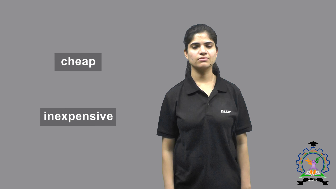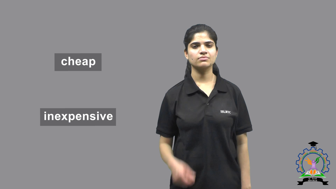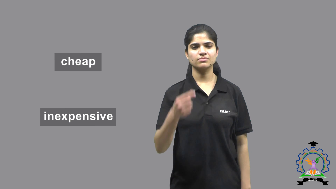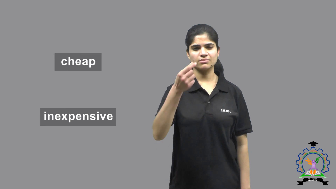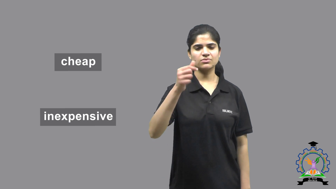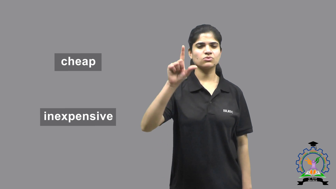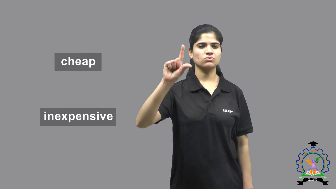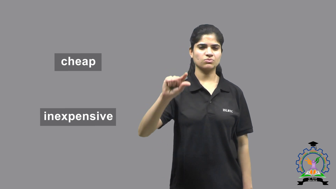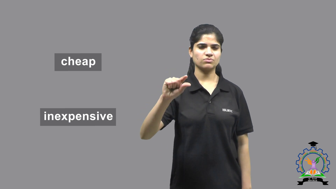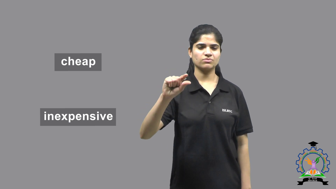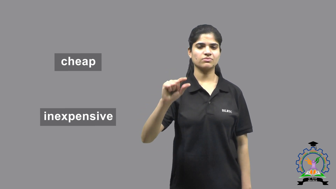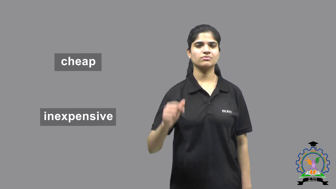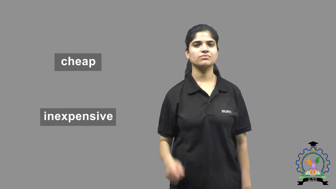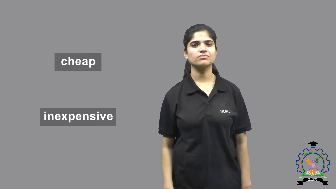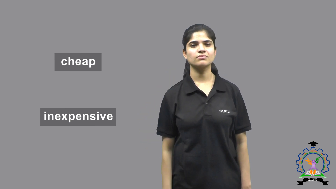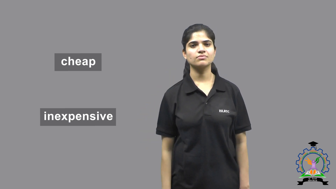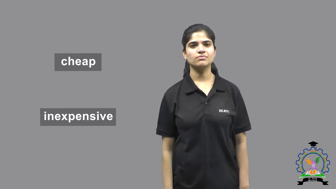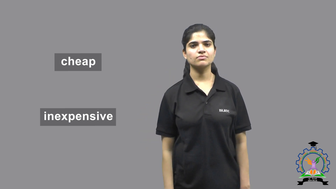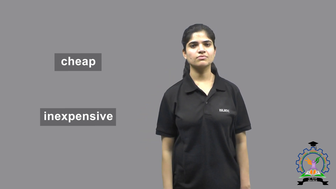cheap, inexpensive